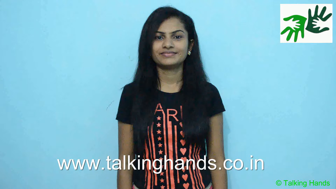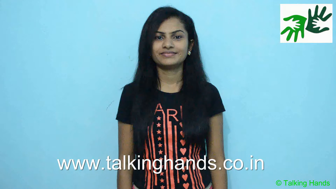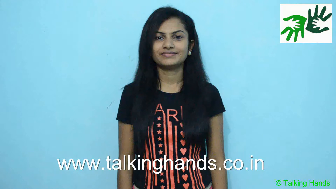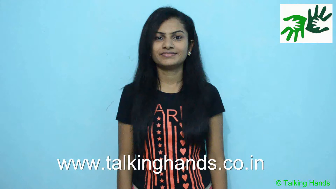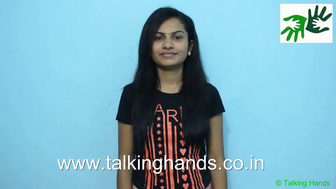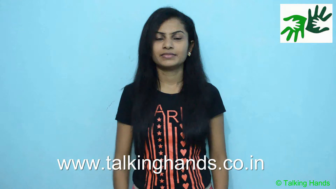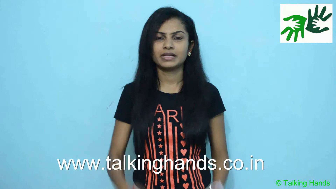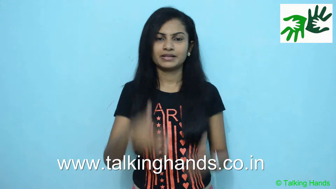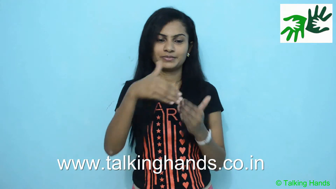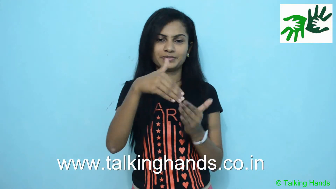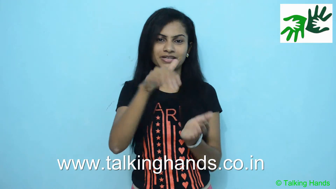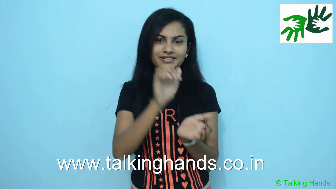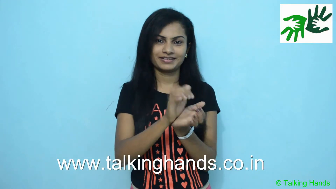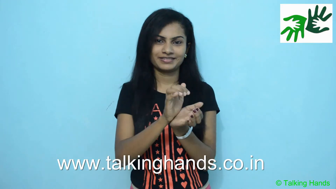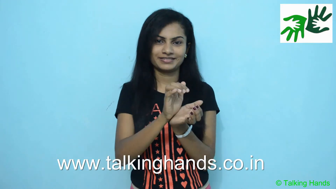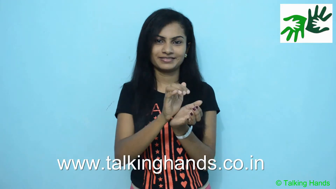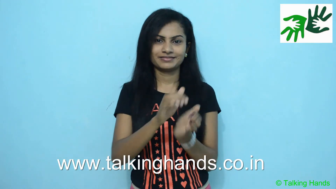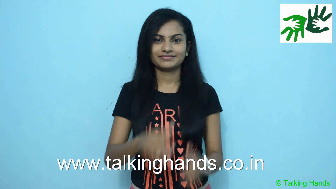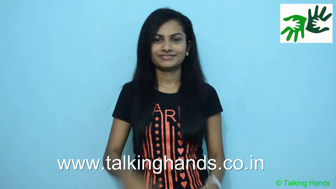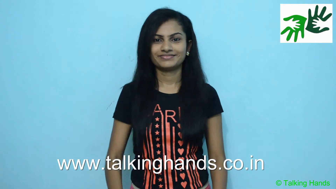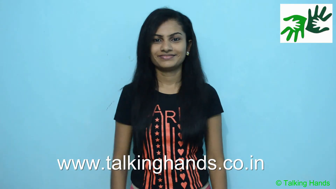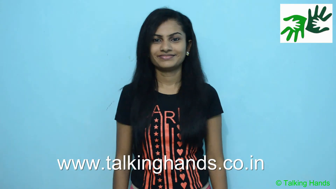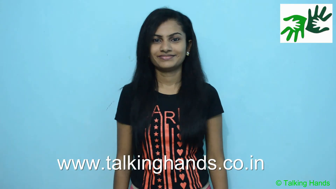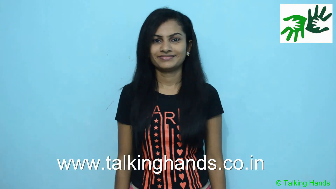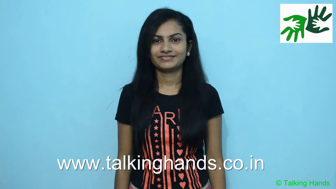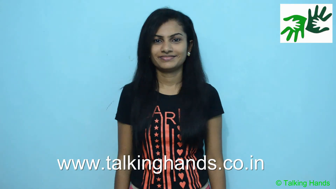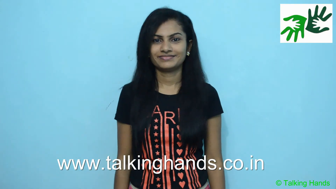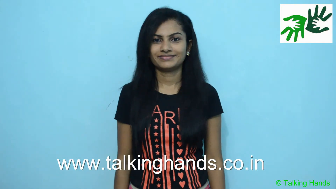Bread